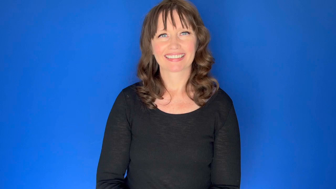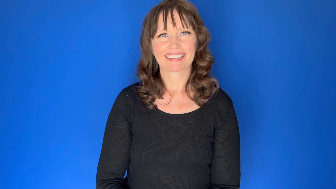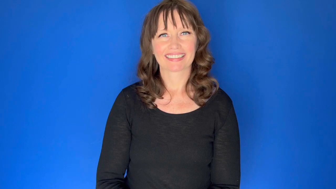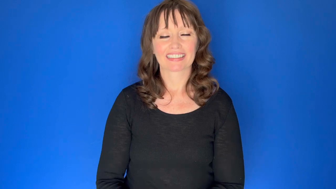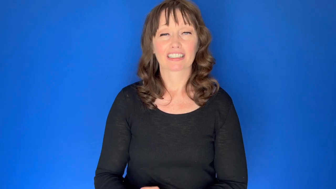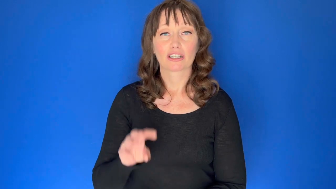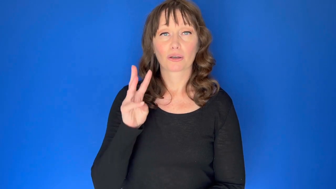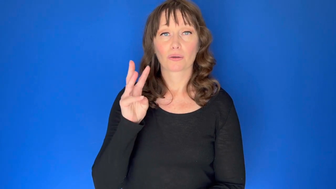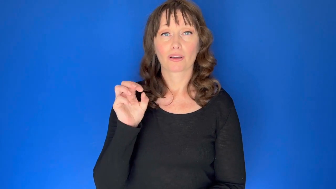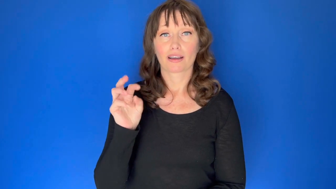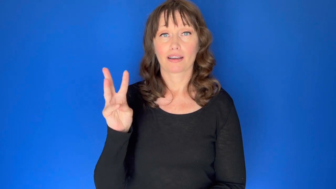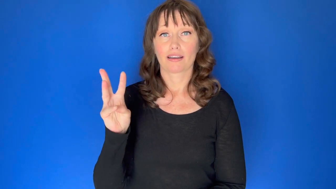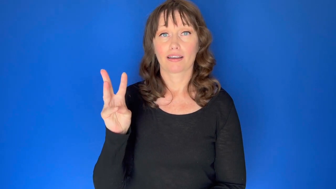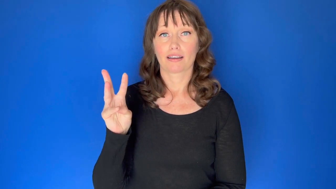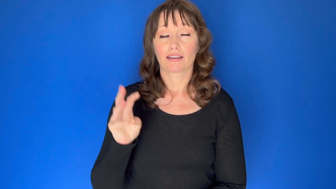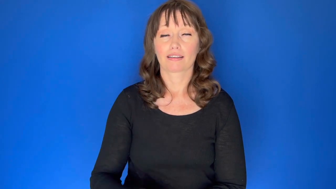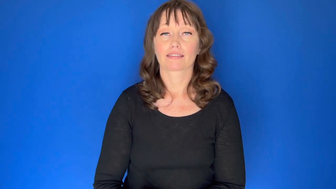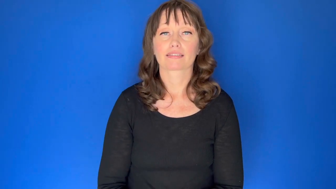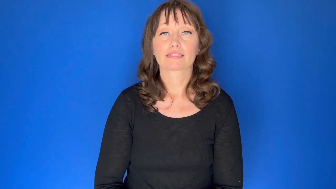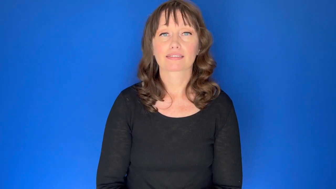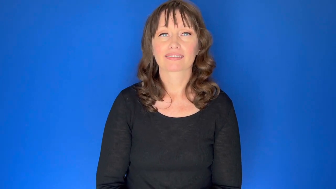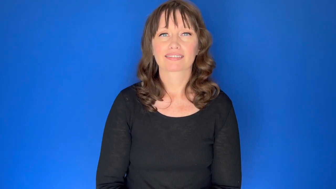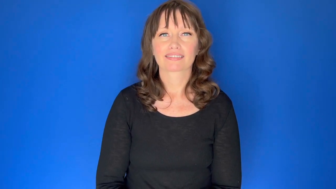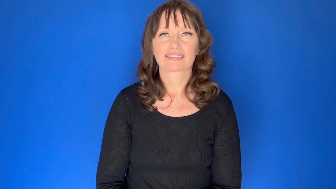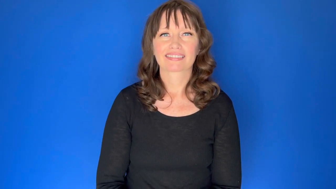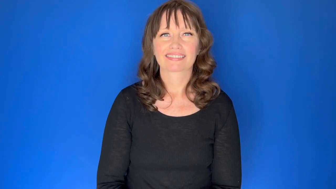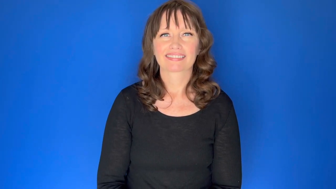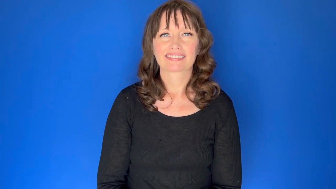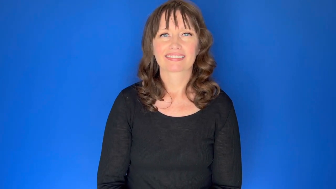wow